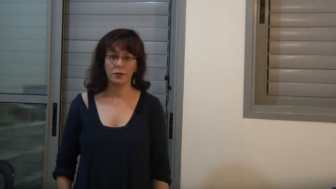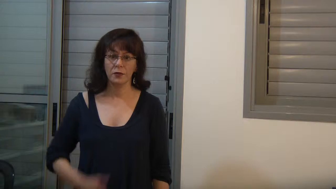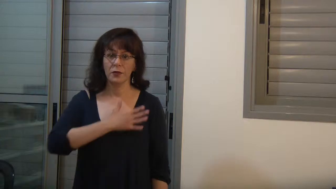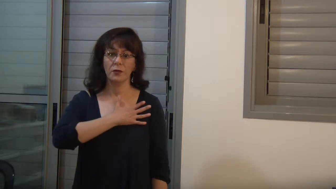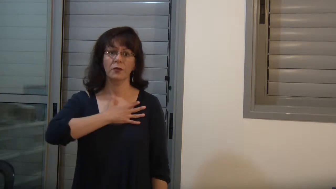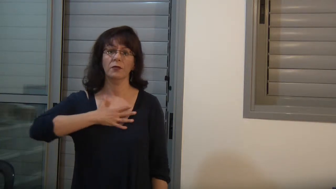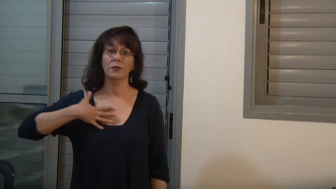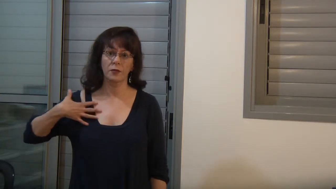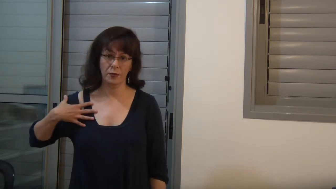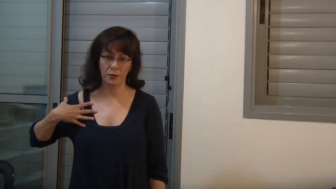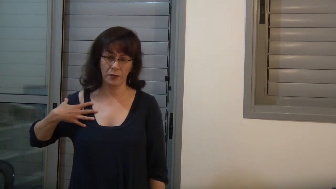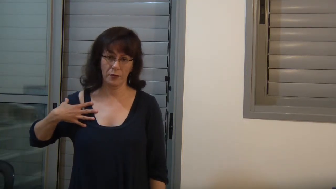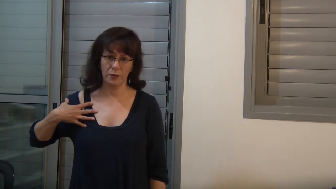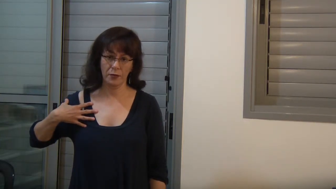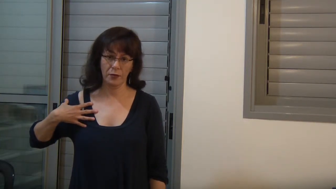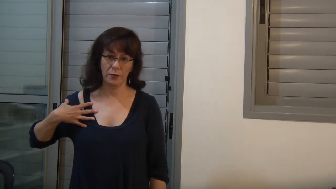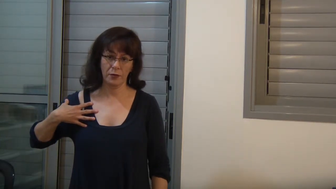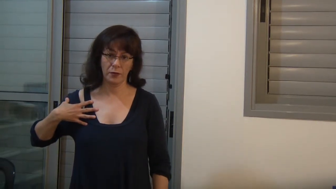Chest